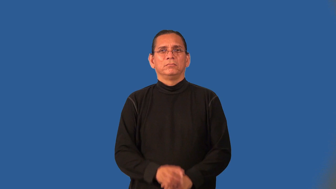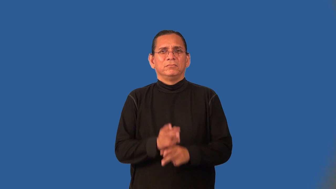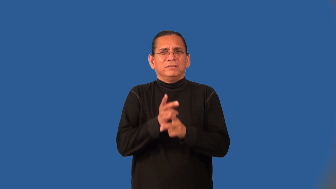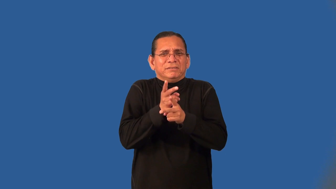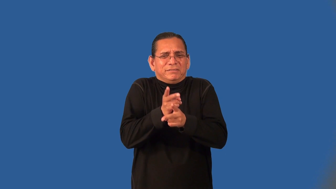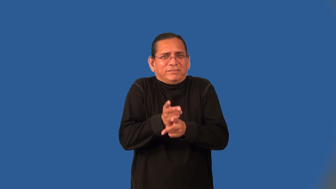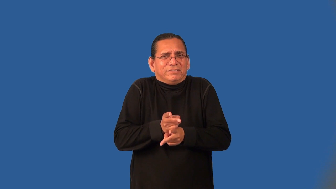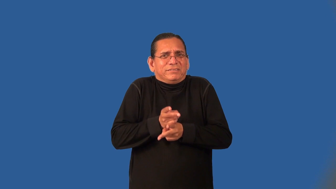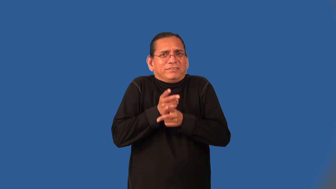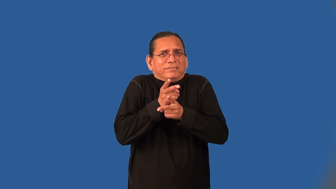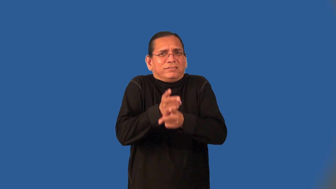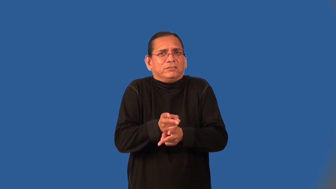gunshy